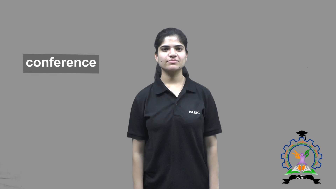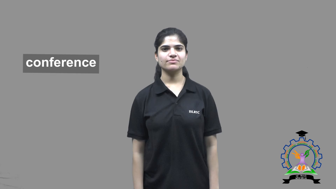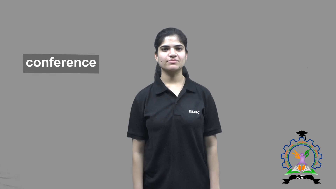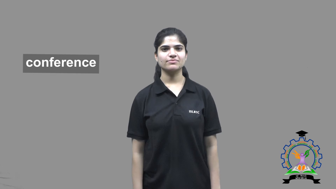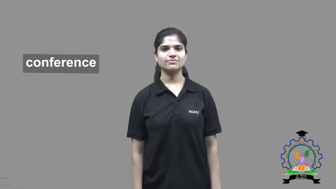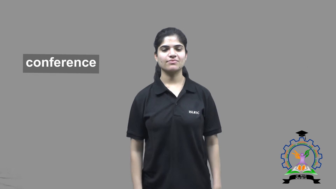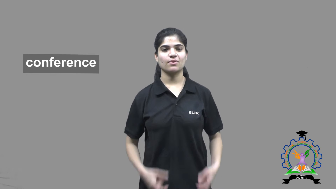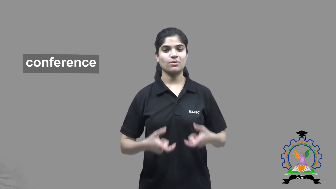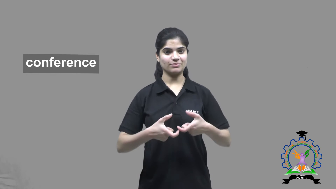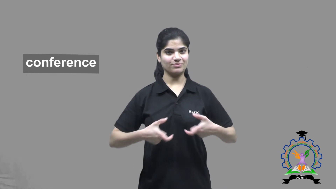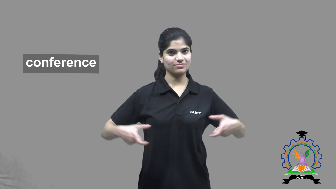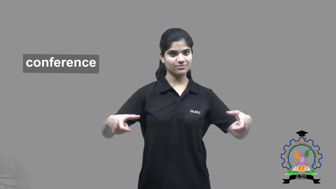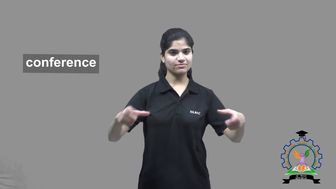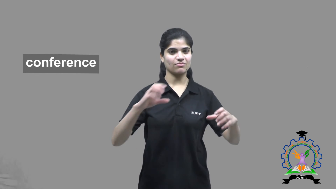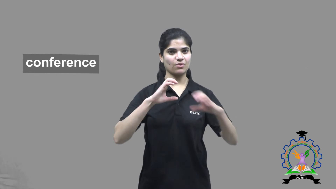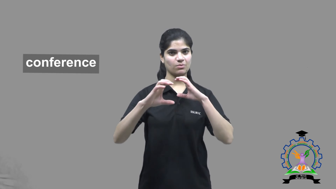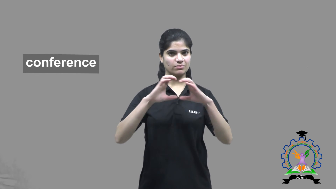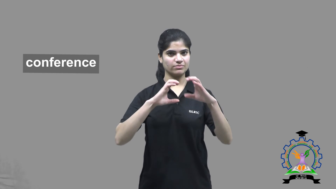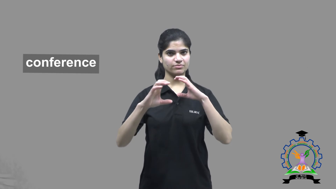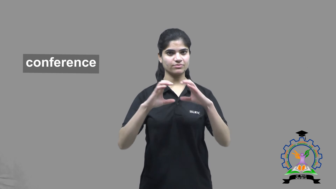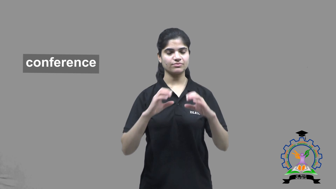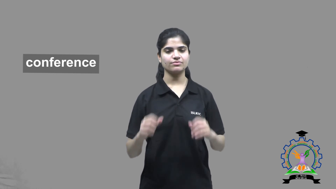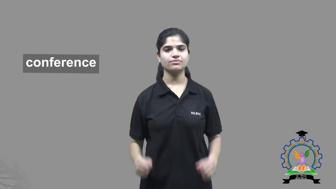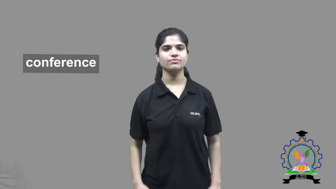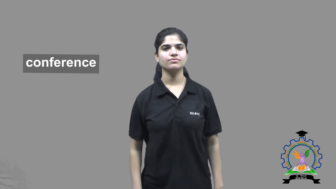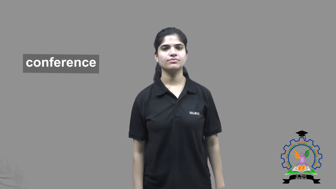conference